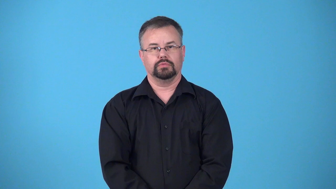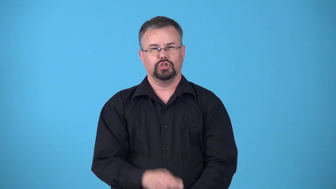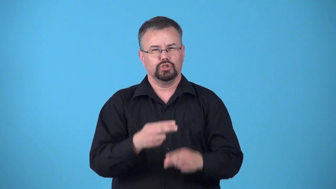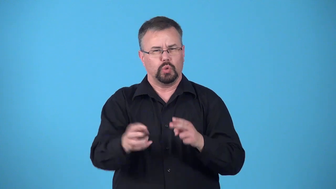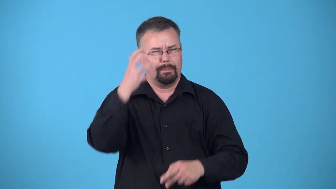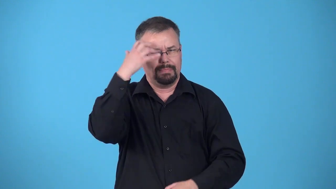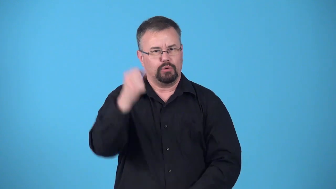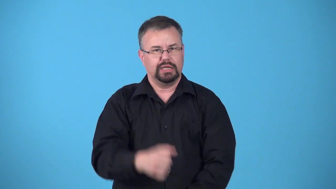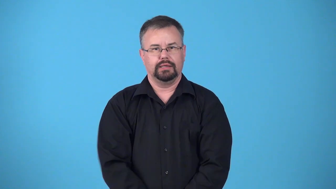memory like a sieve